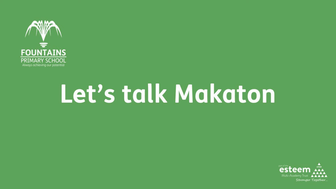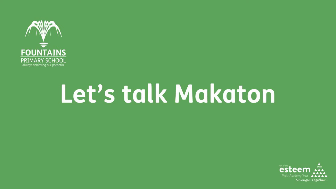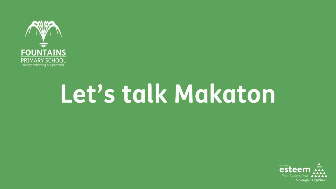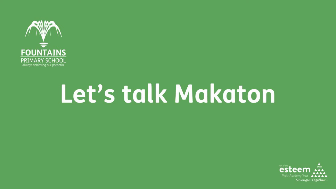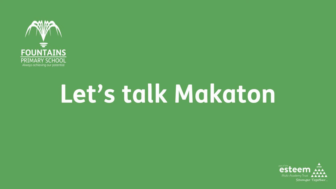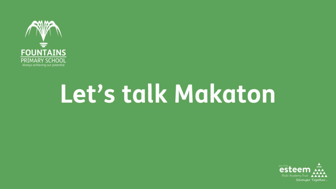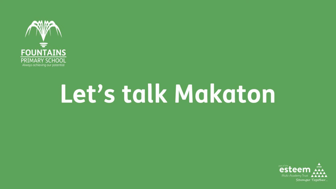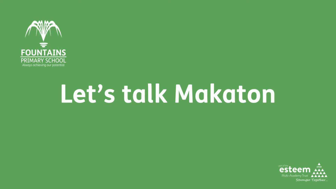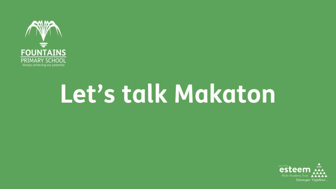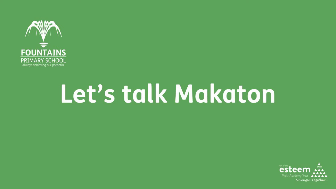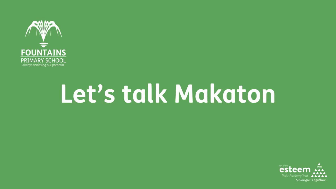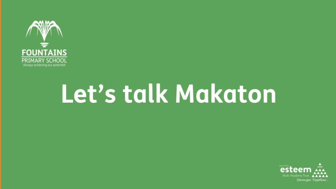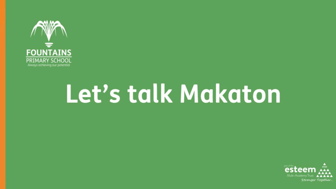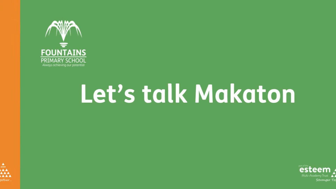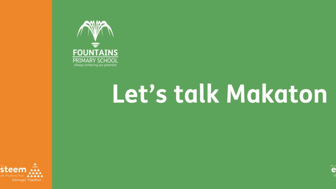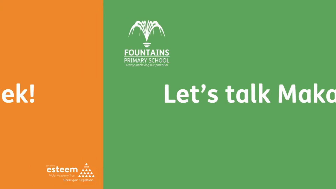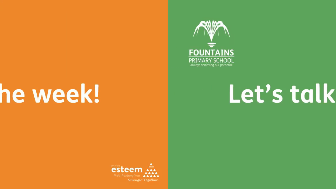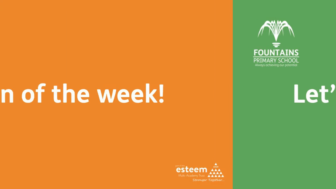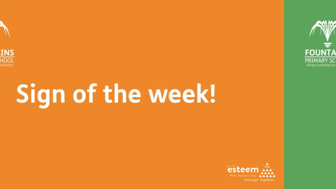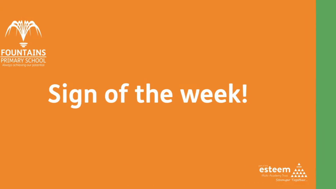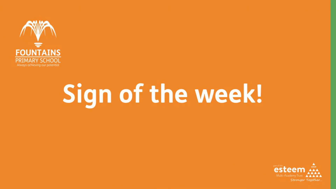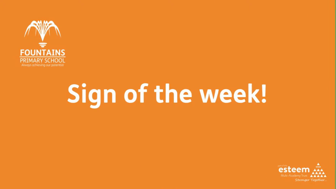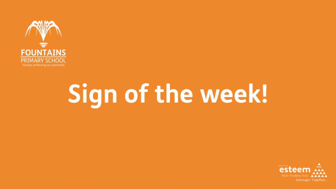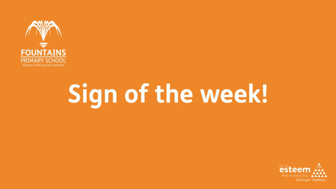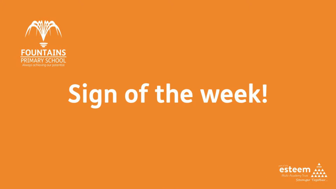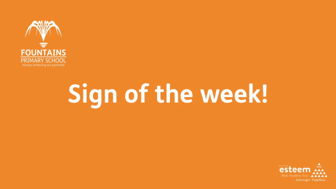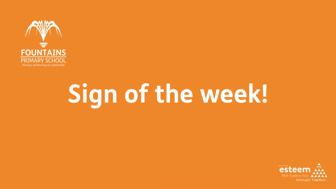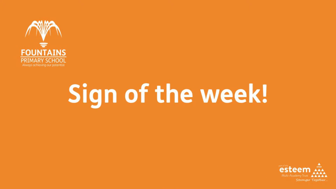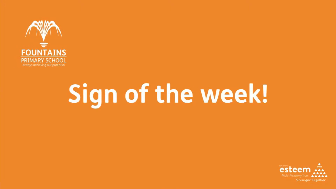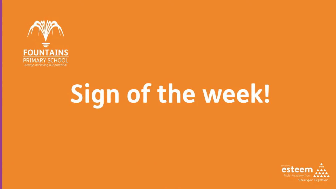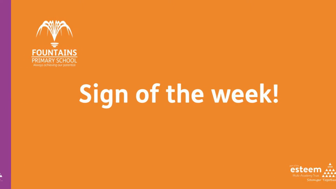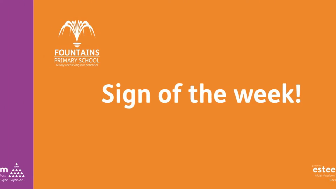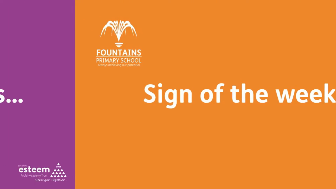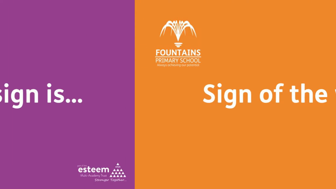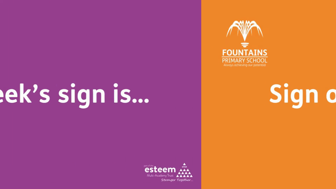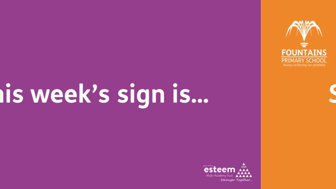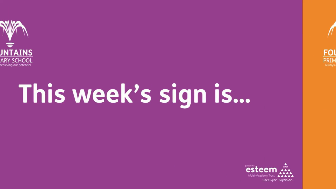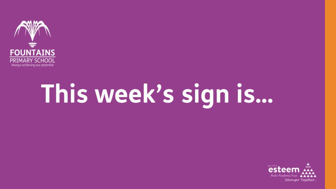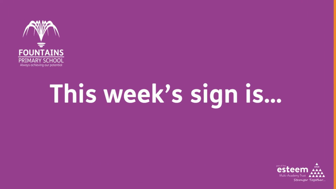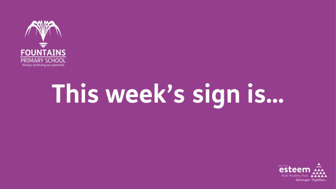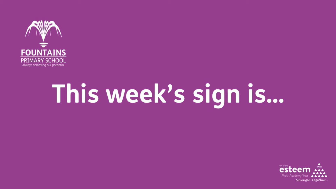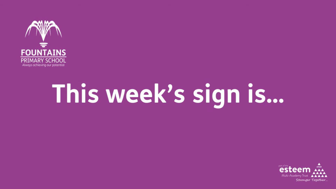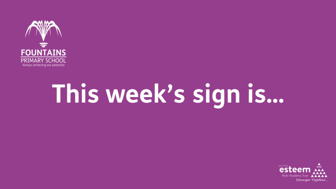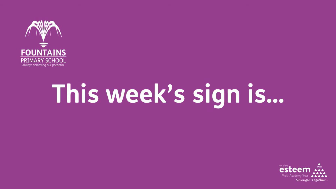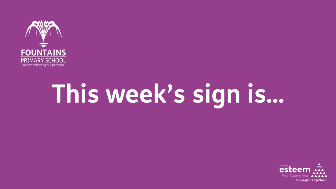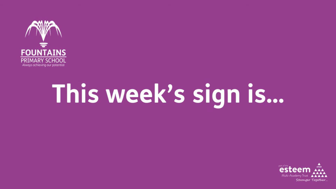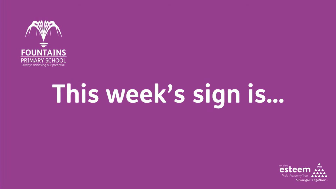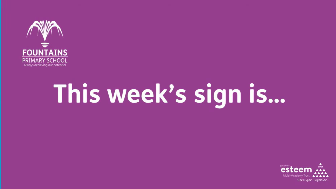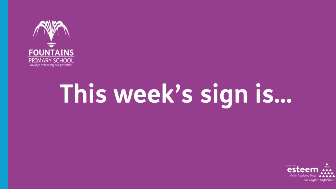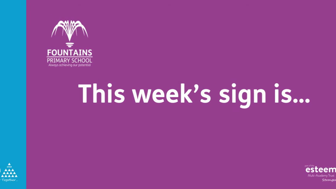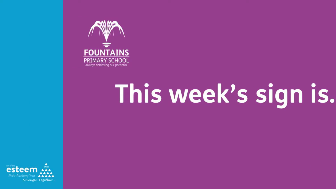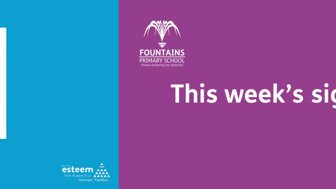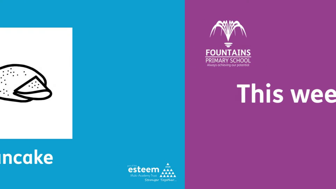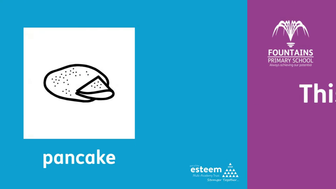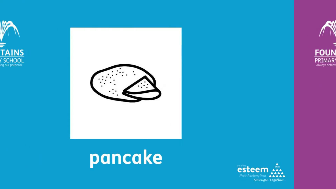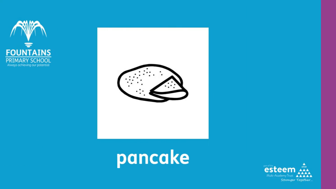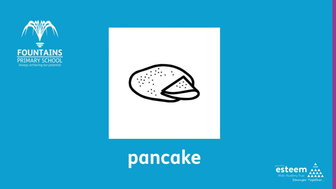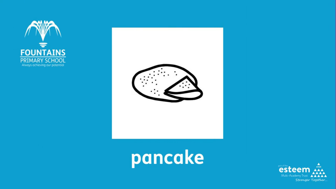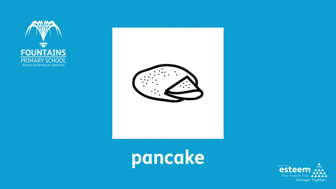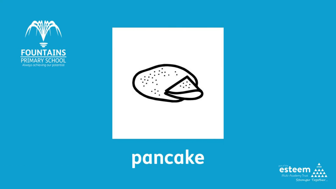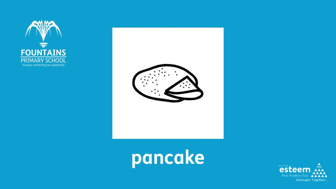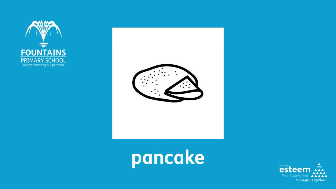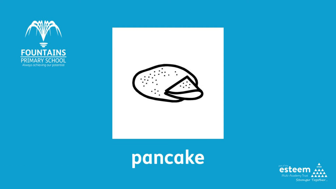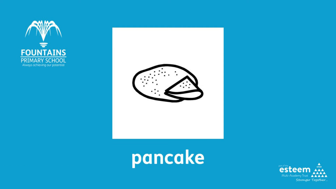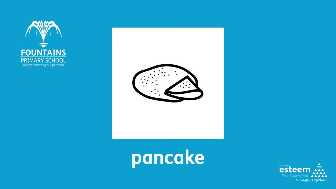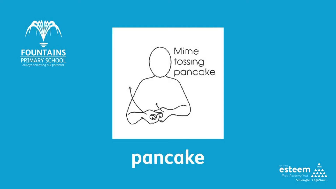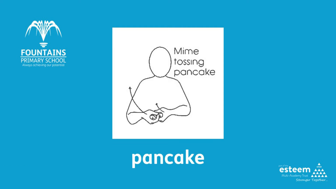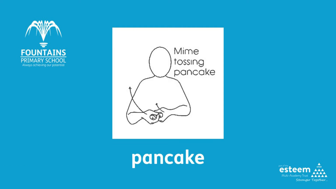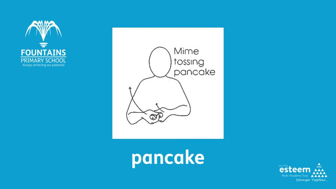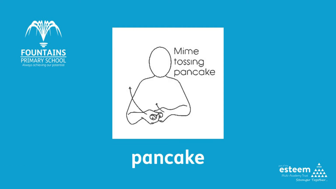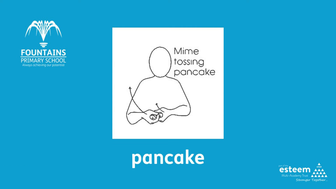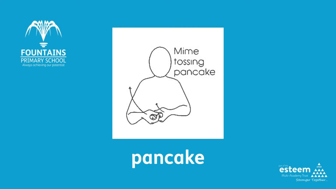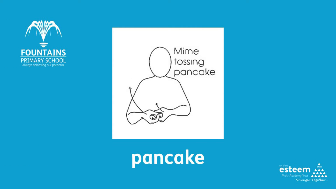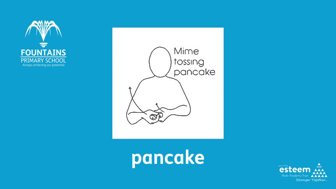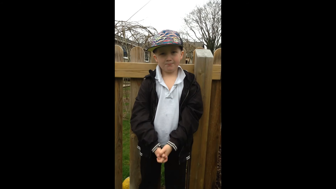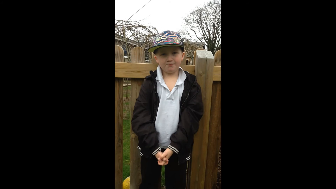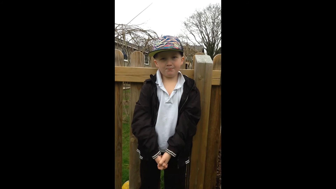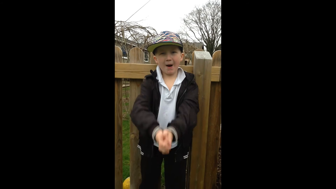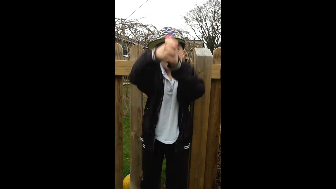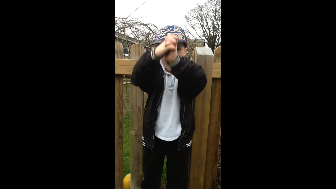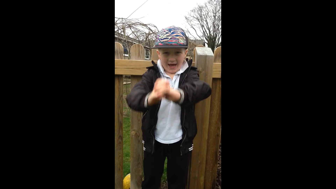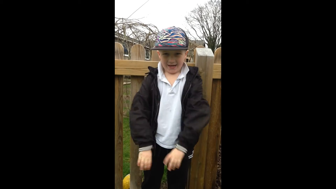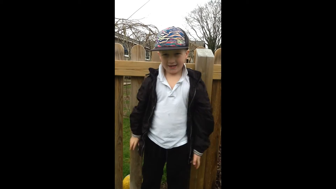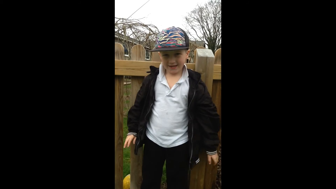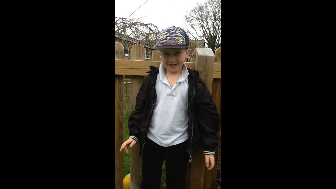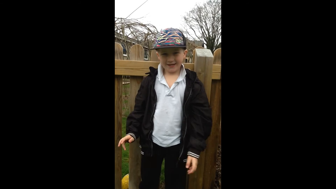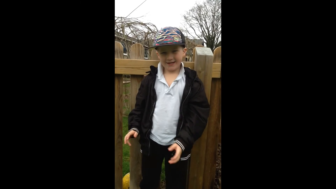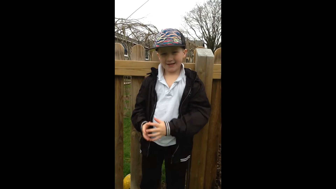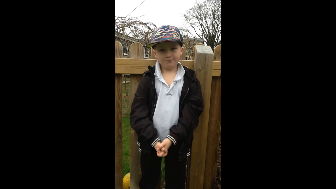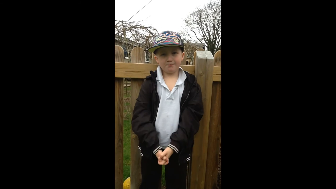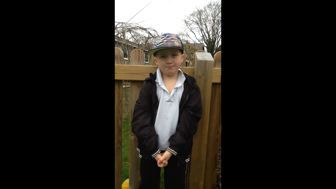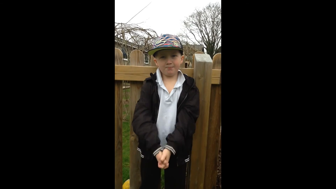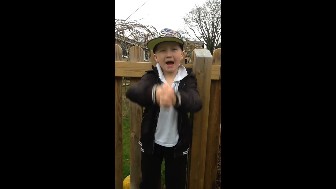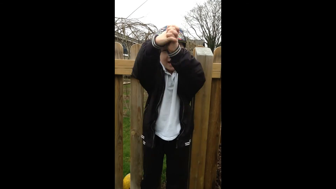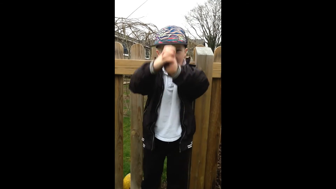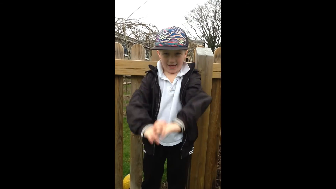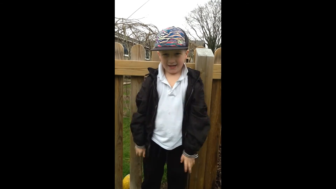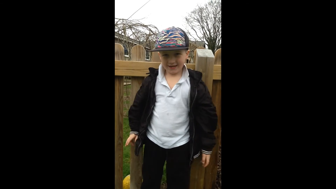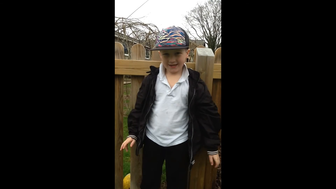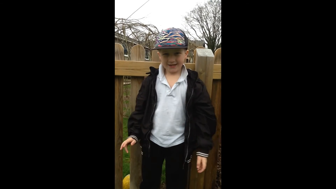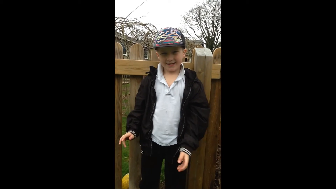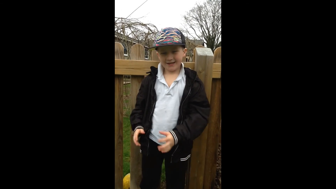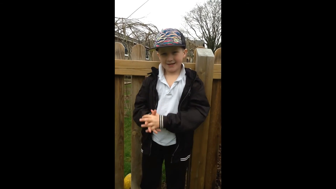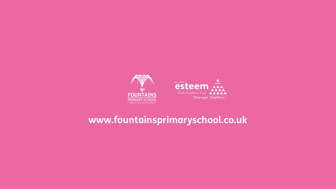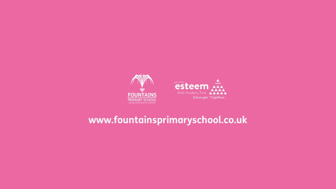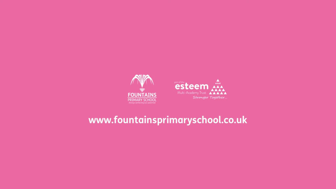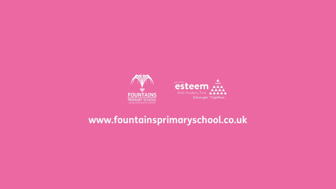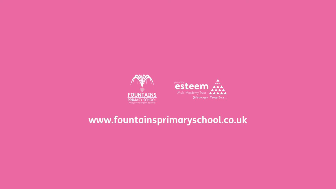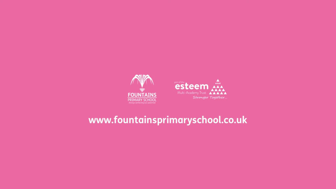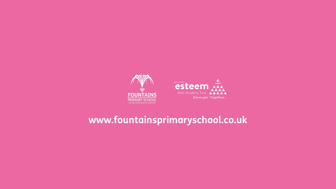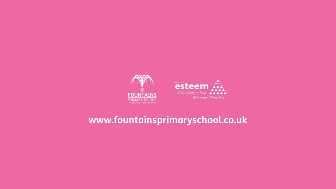Pancake